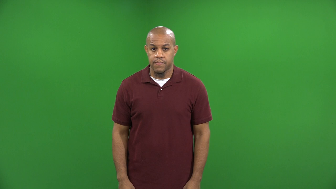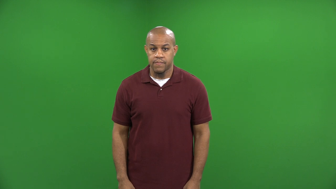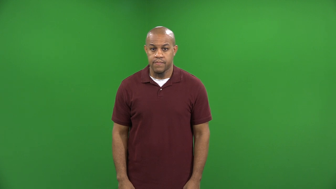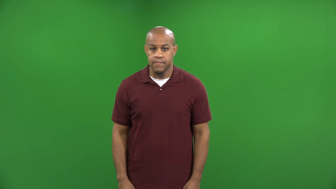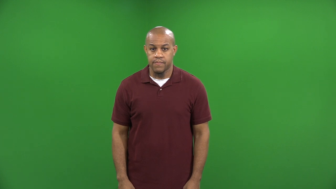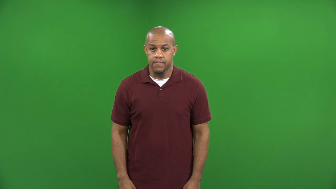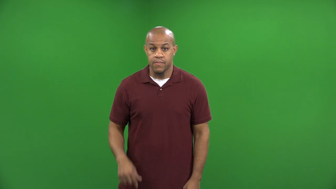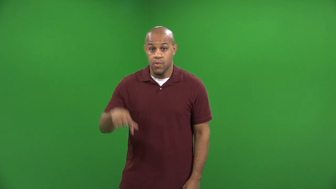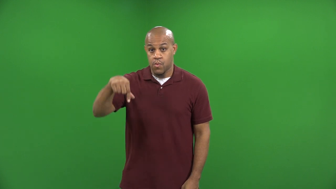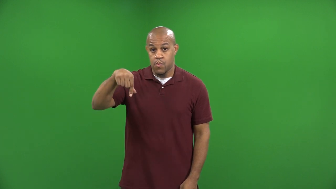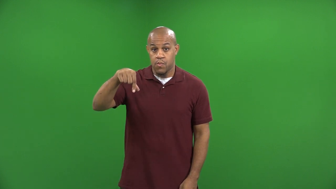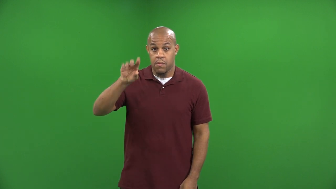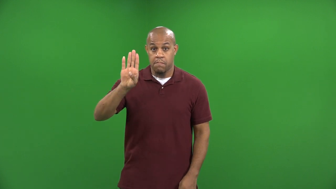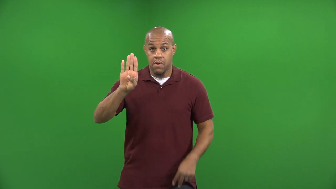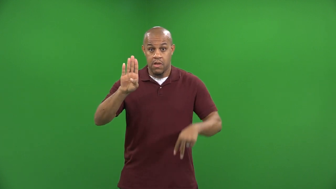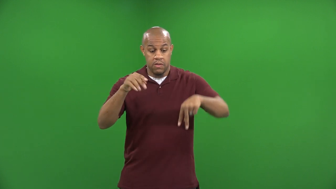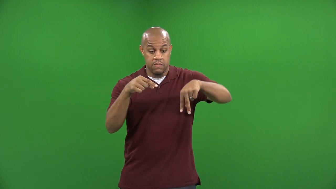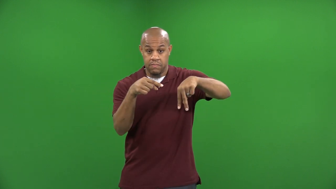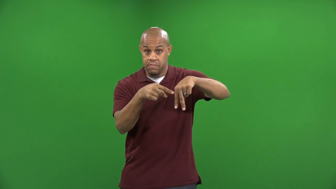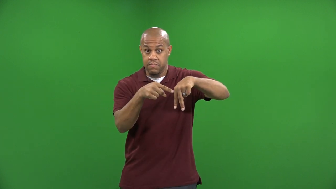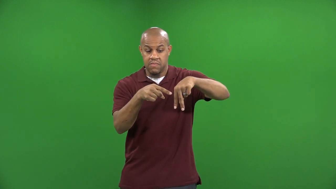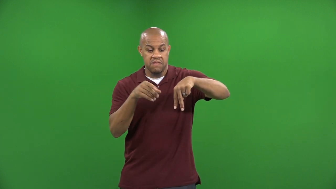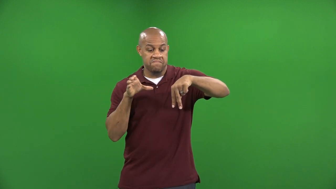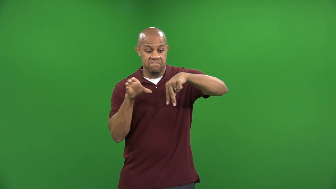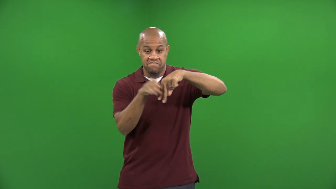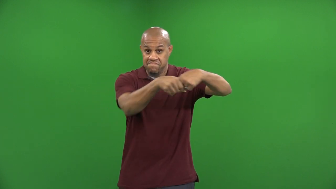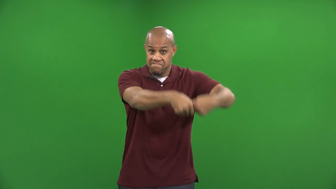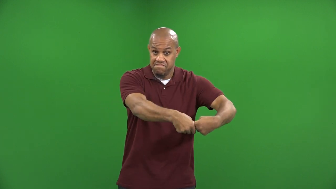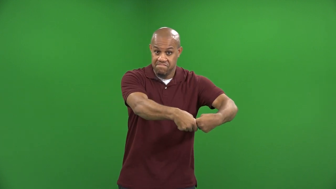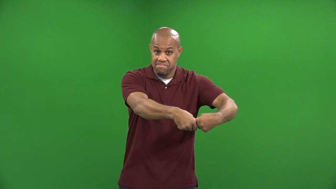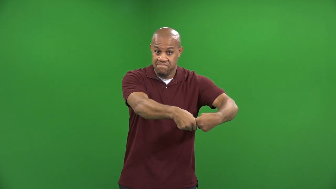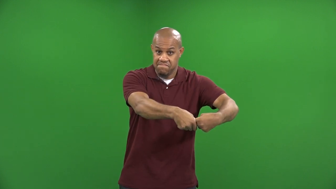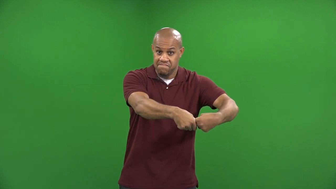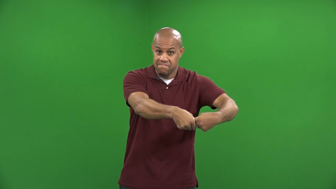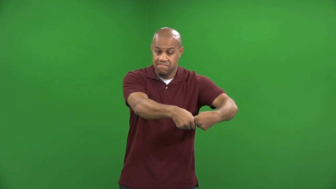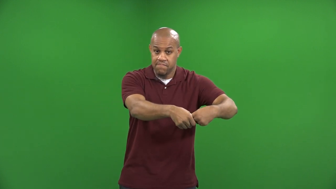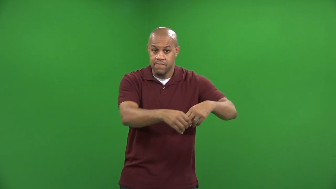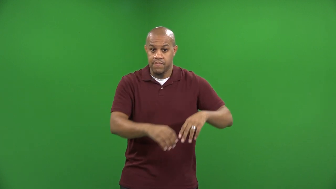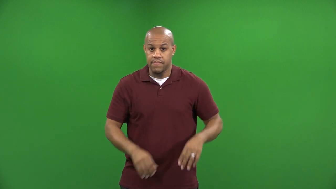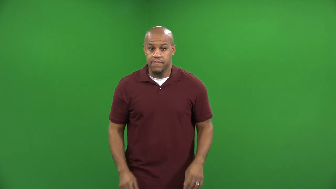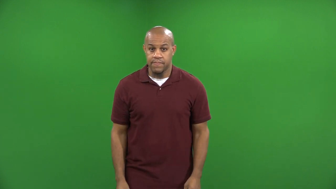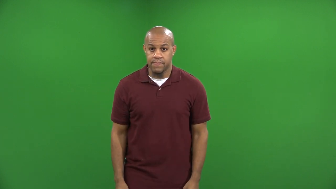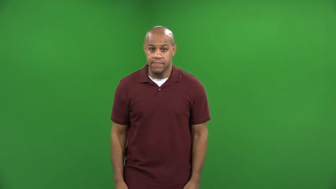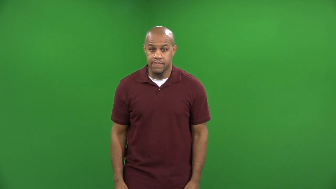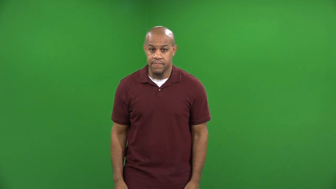Sack the quarterback